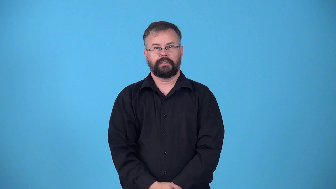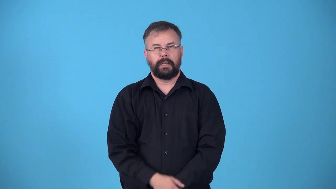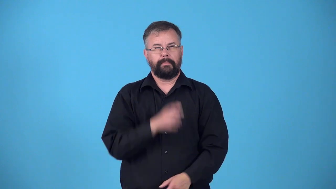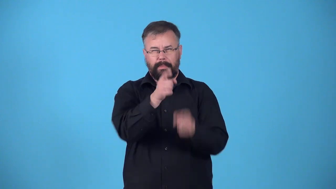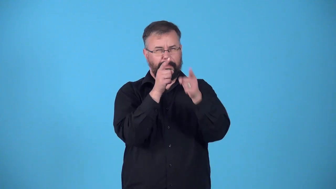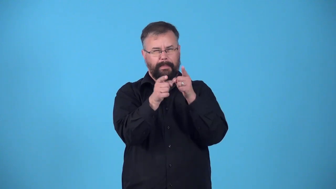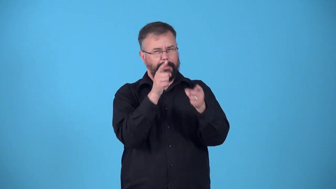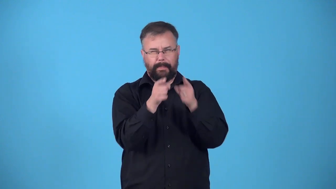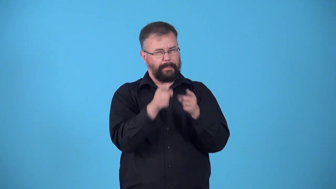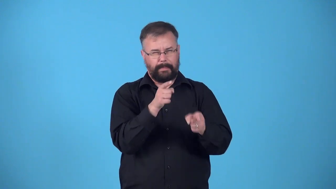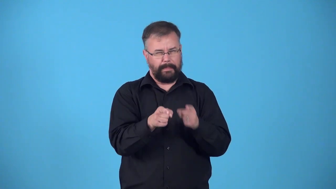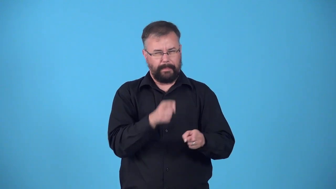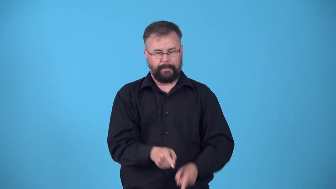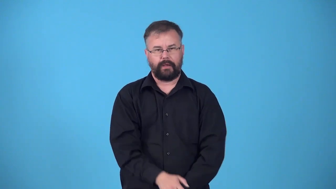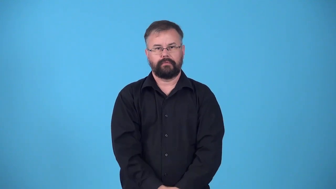pepper